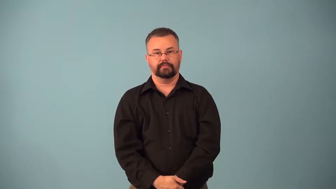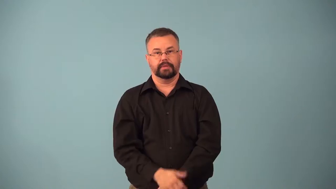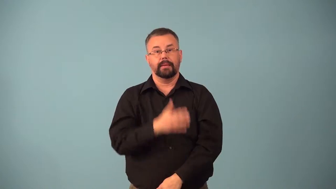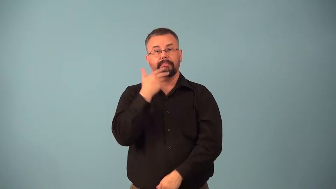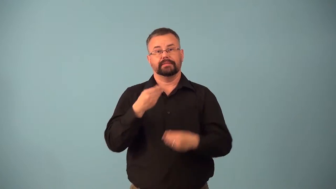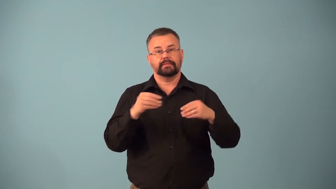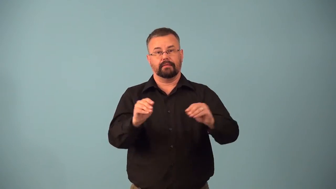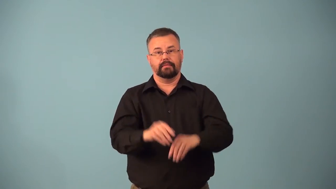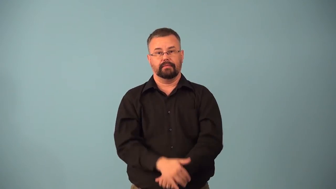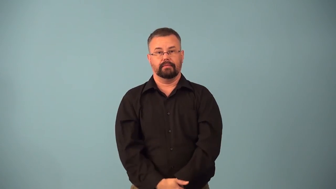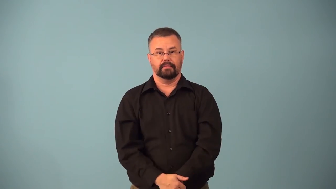bestseller